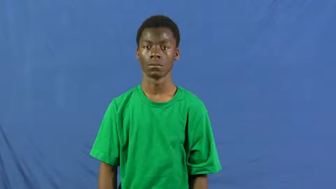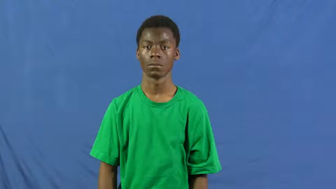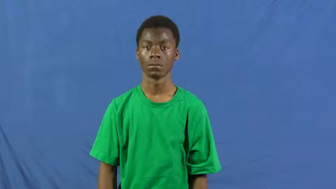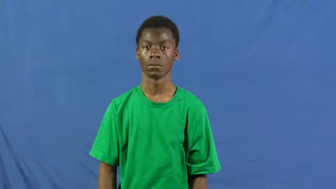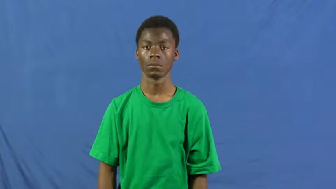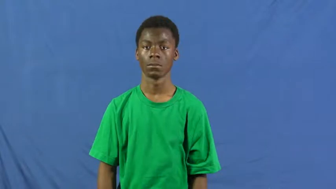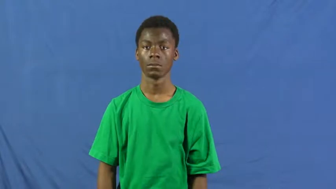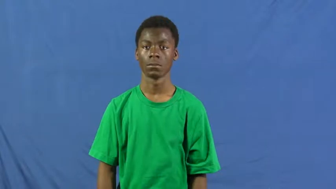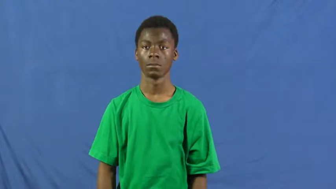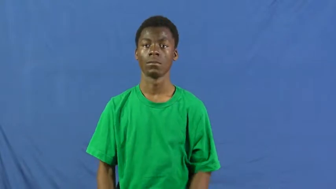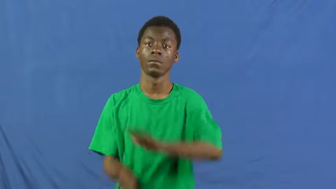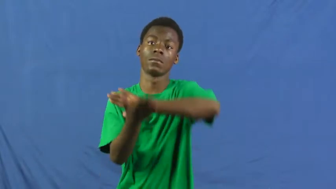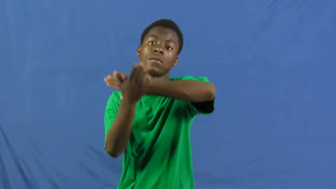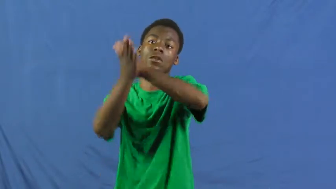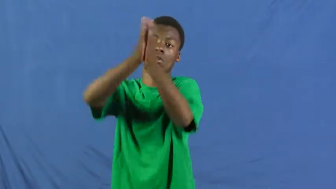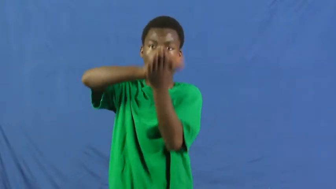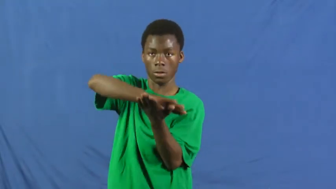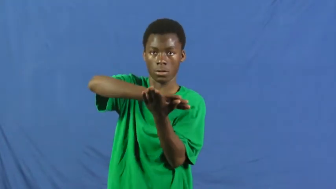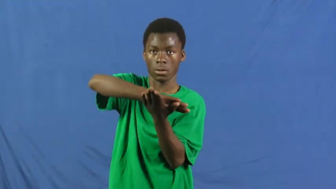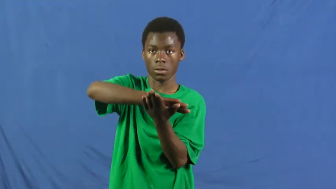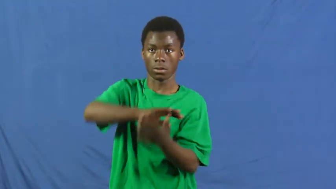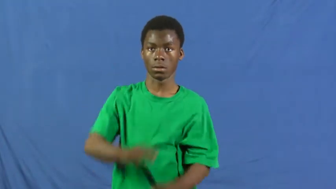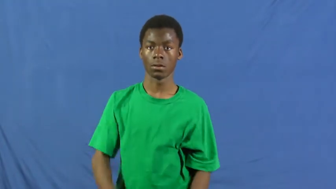turn into-become